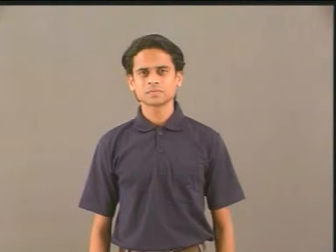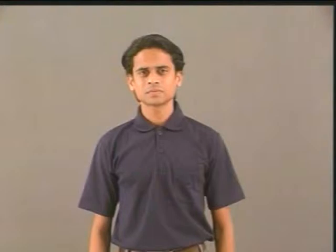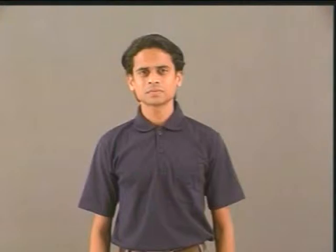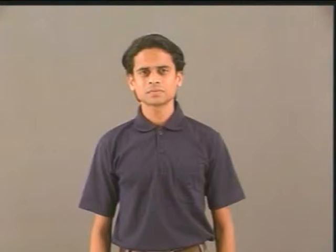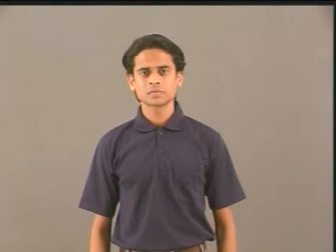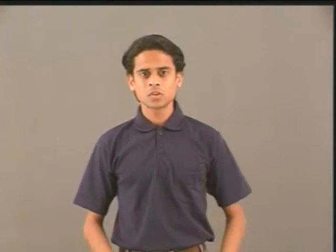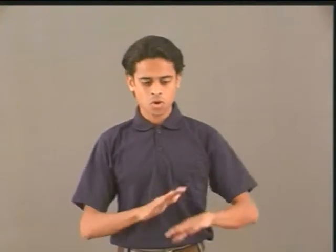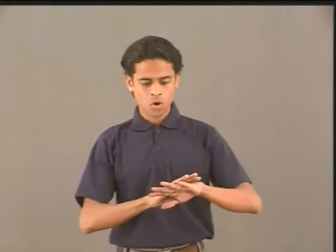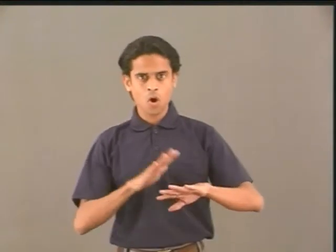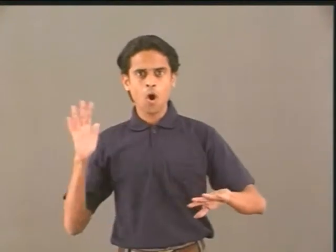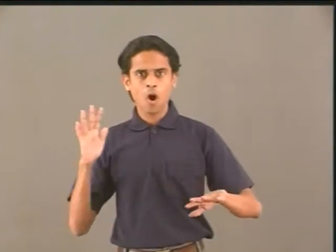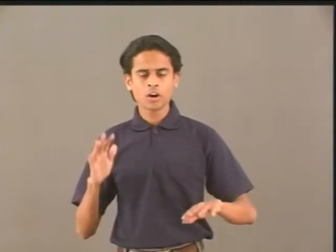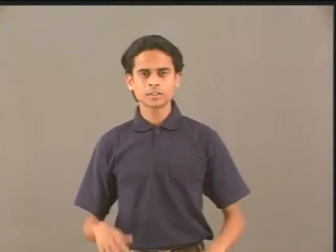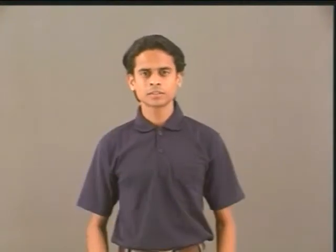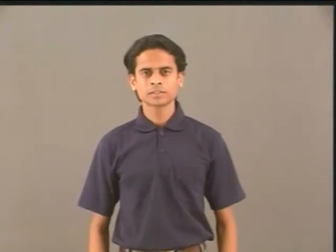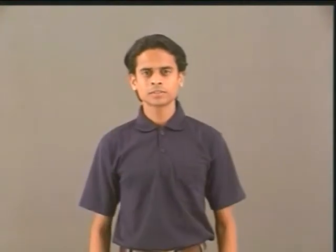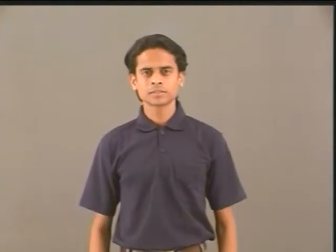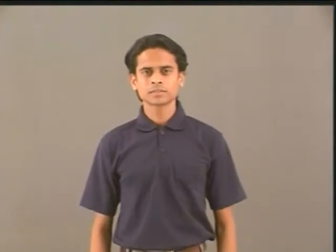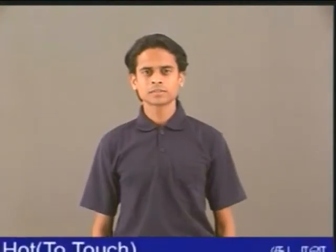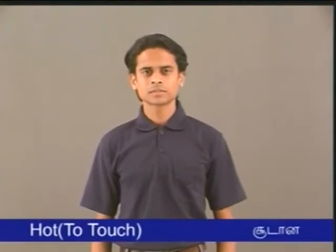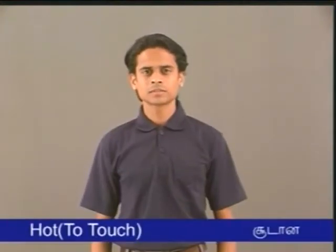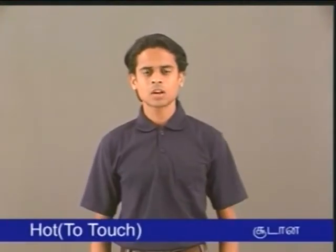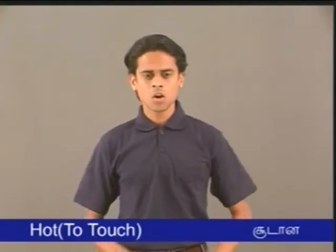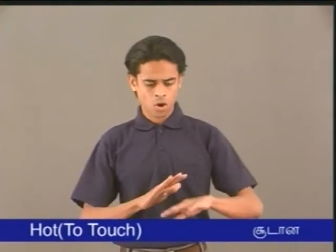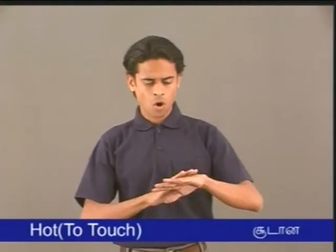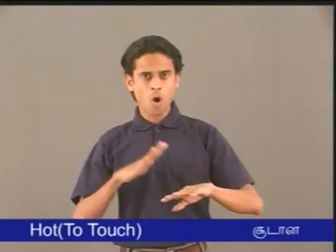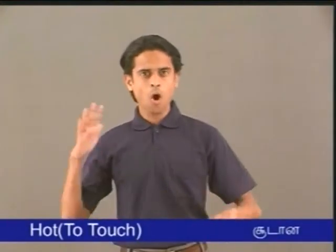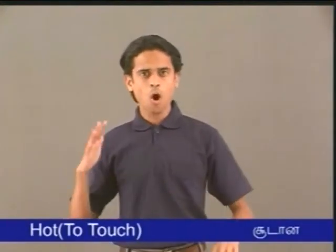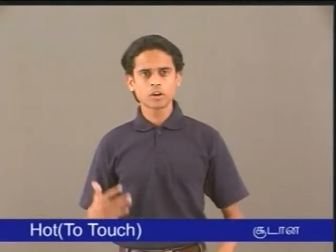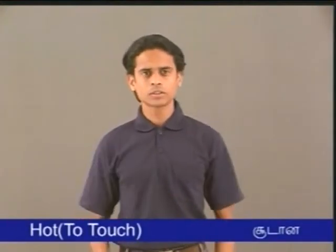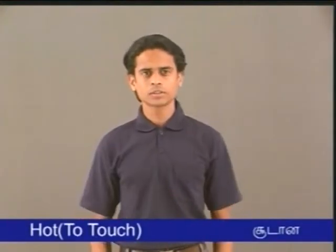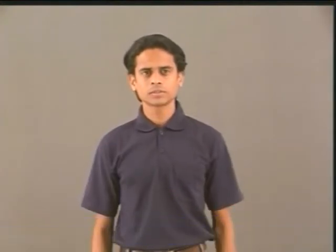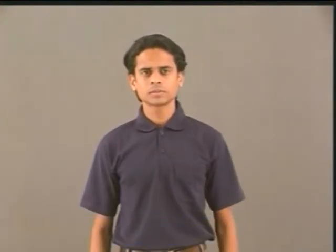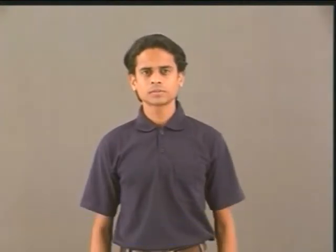hot